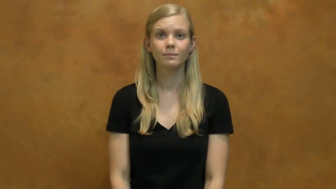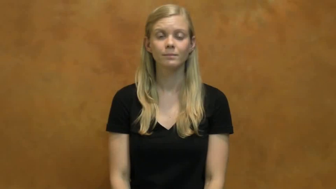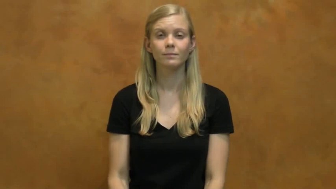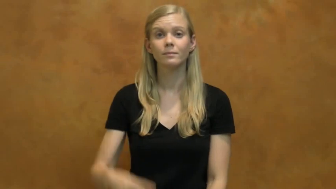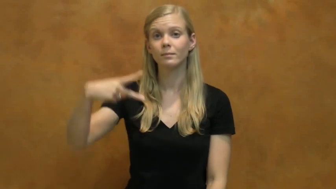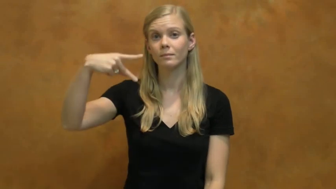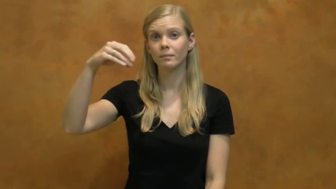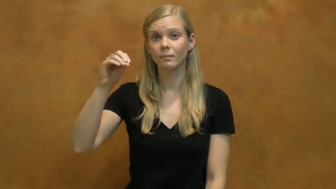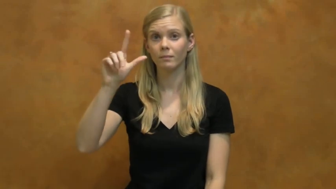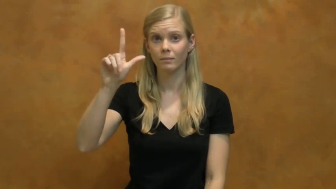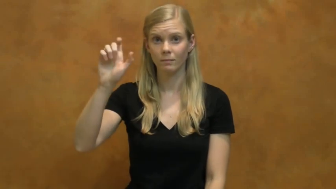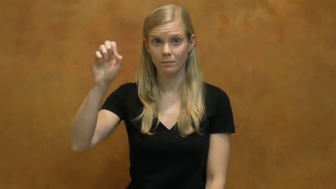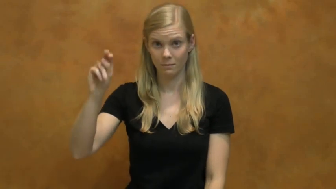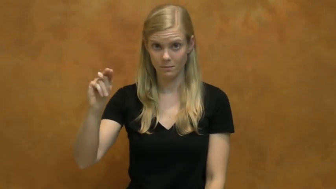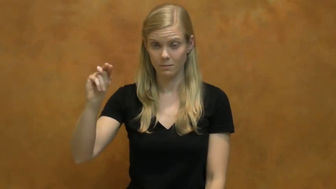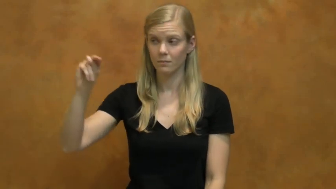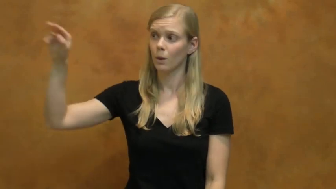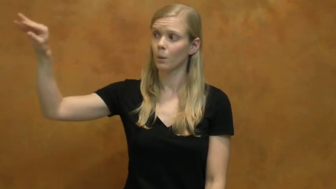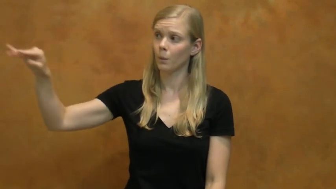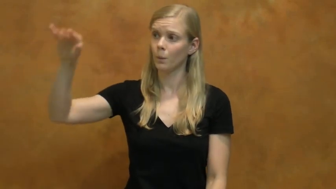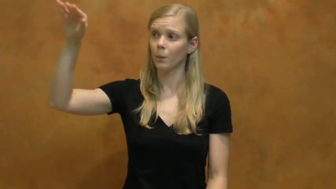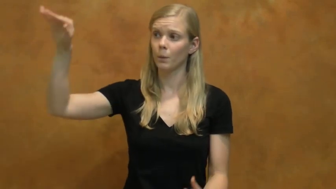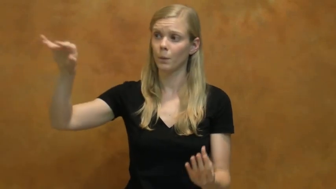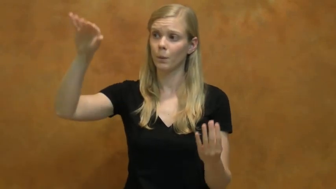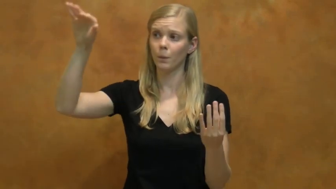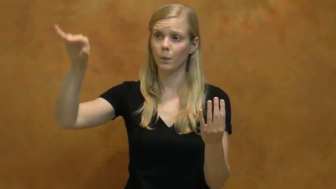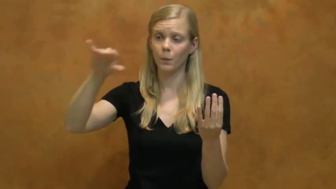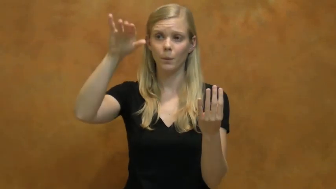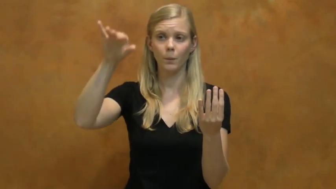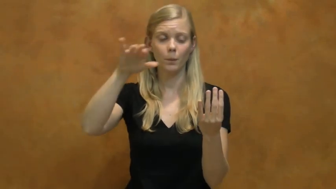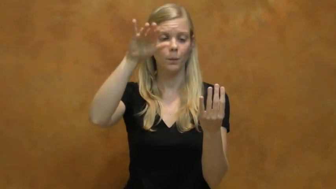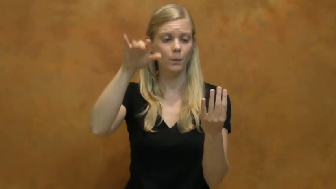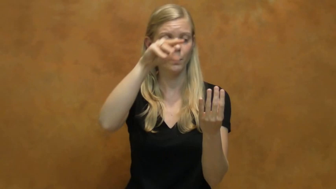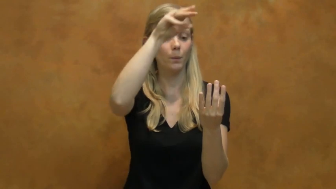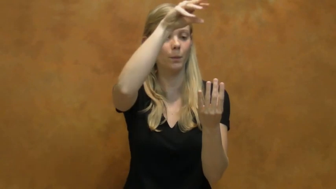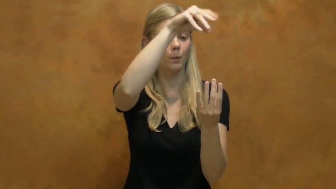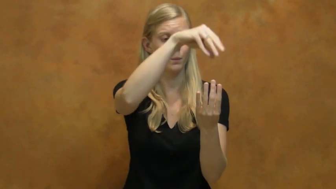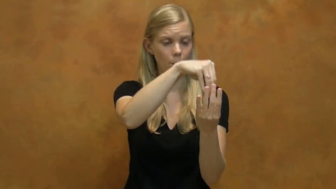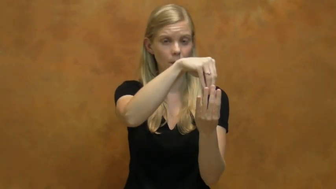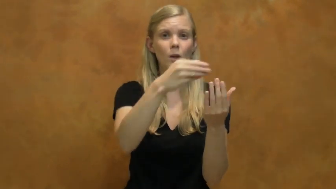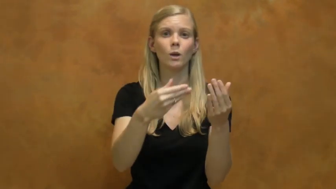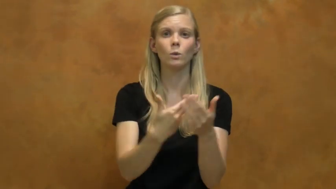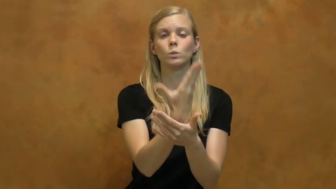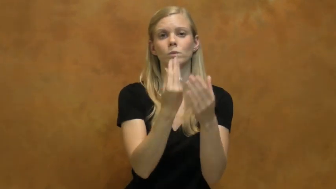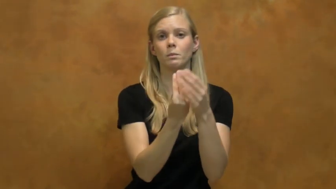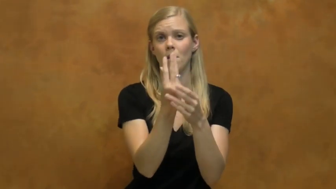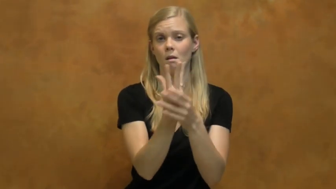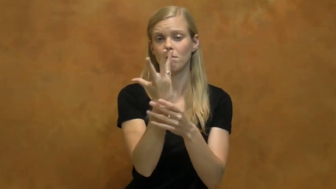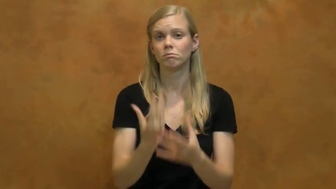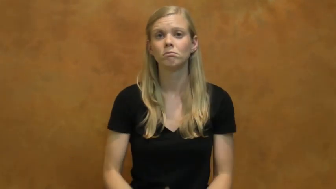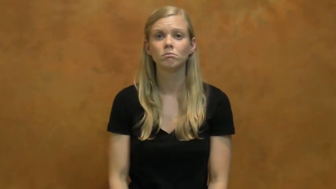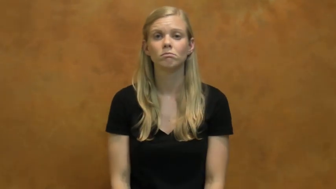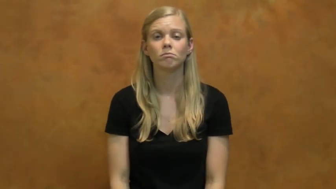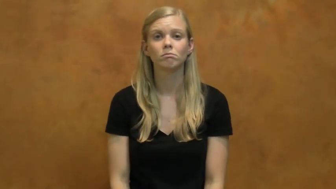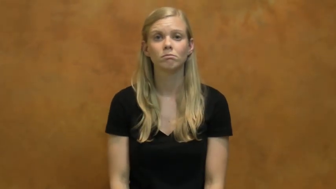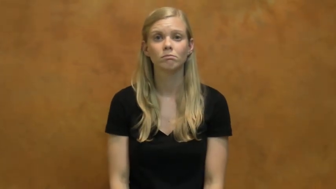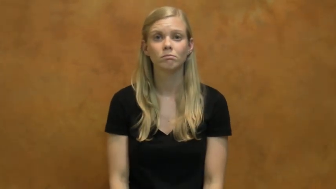pollination